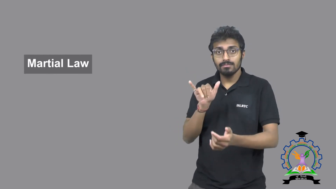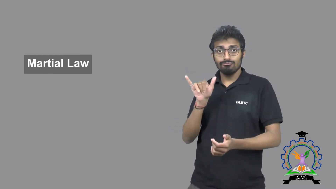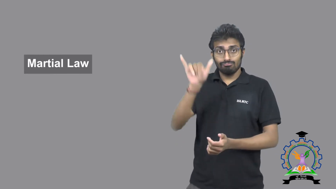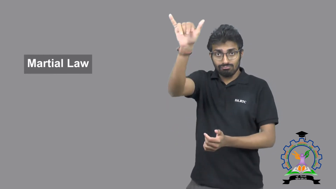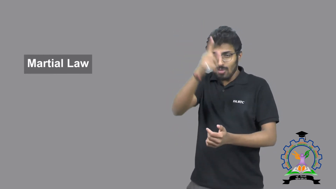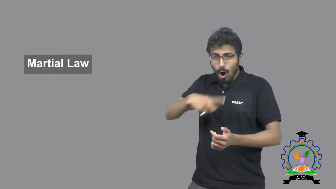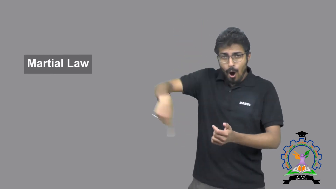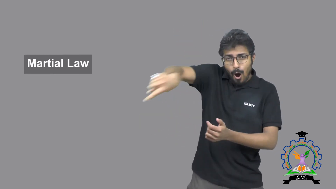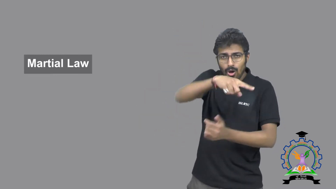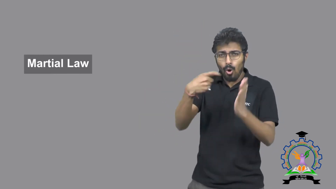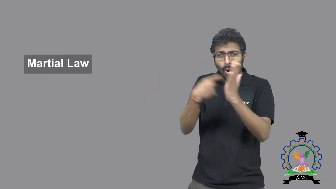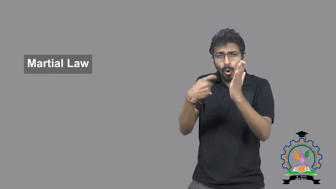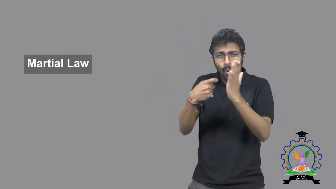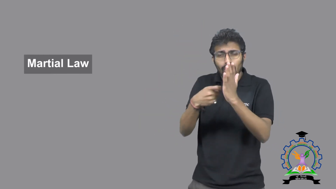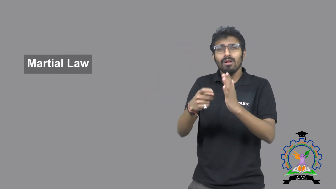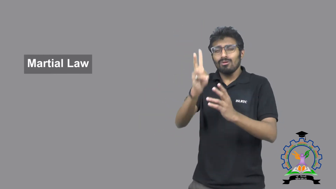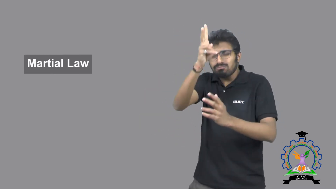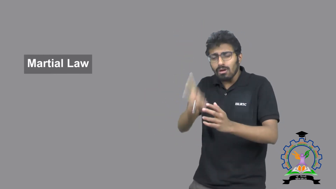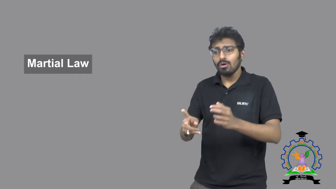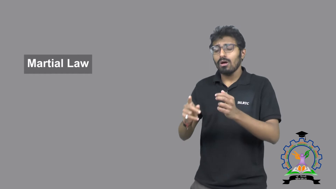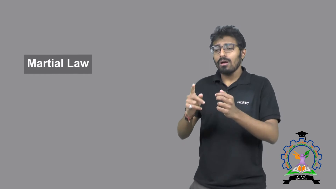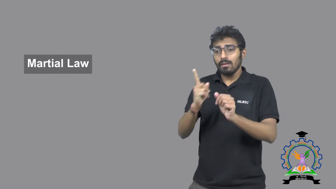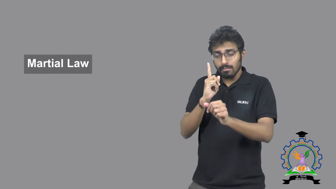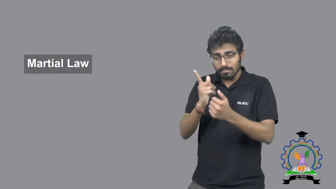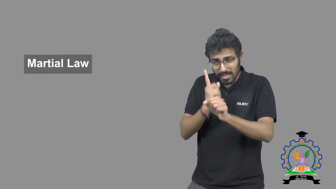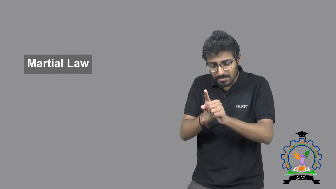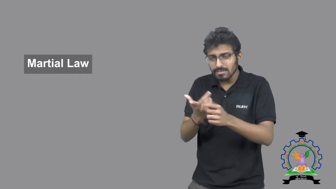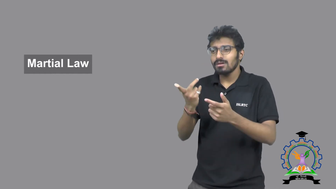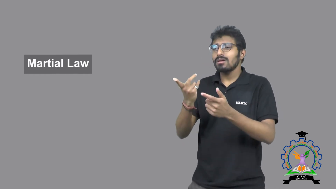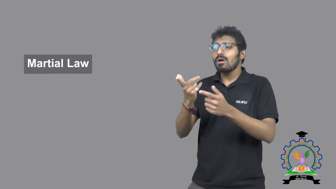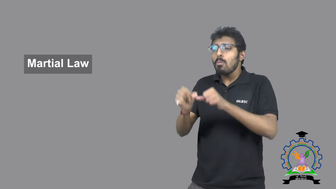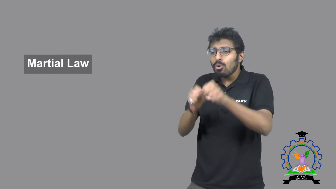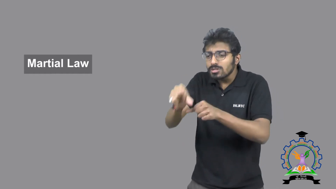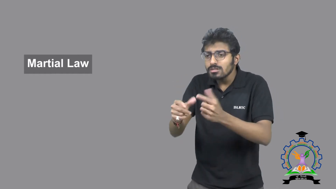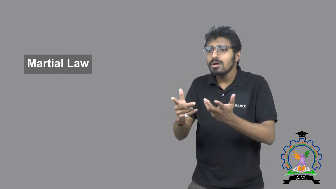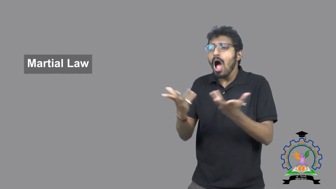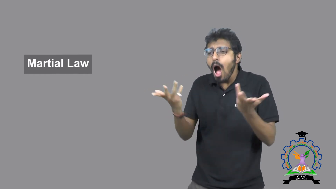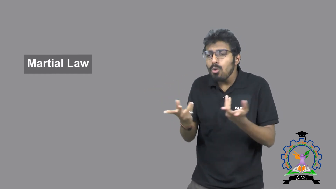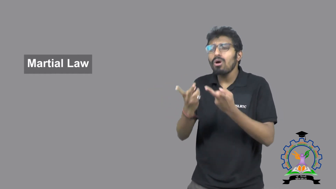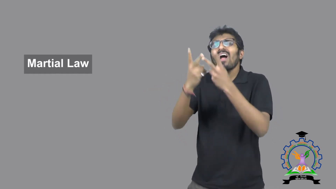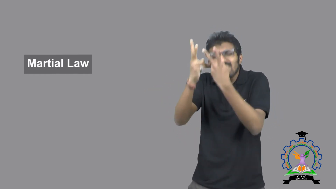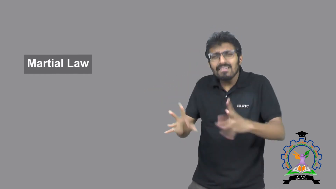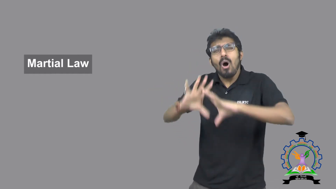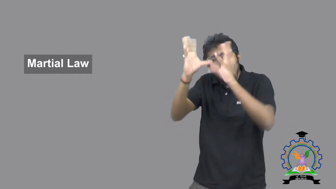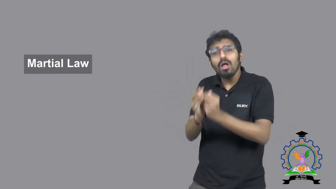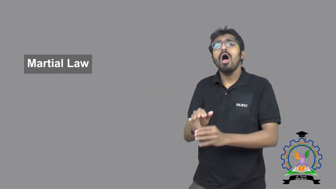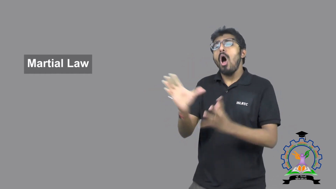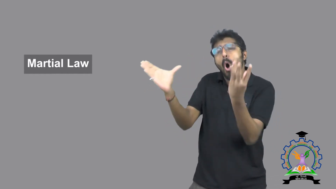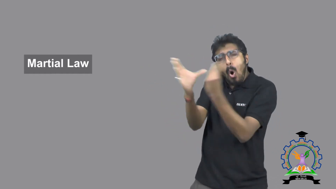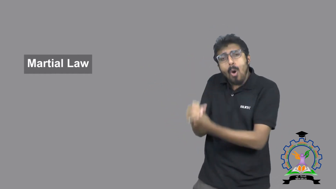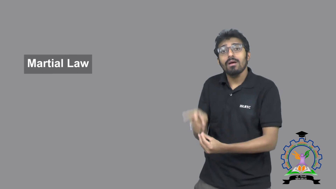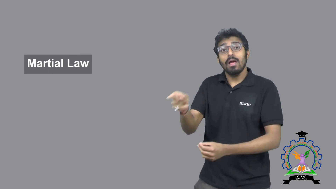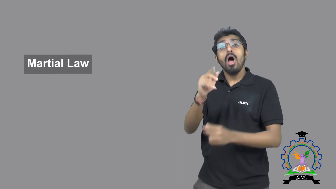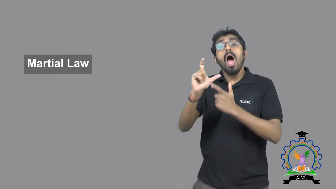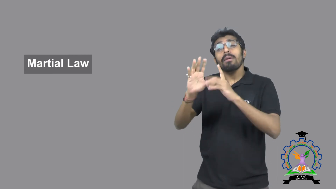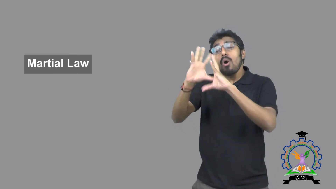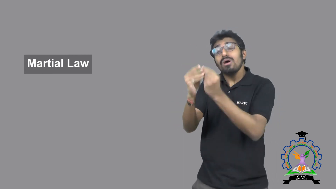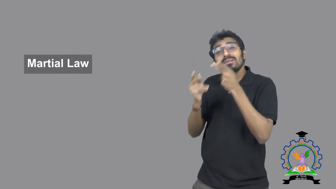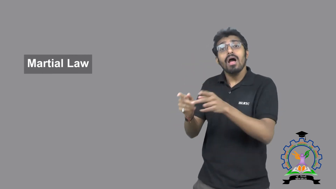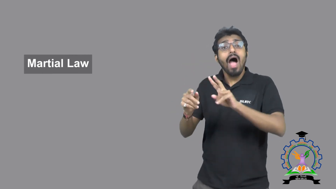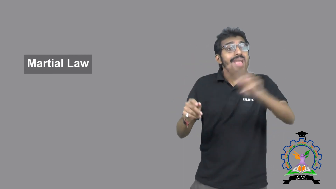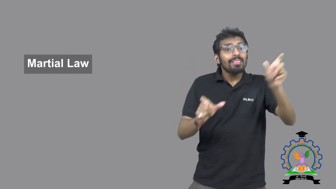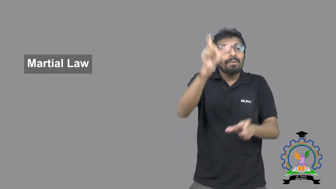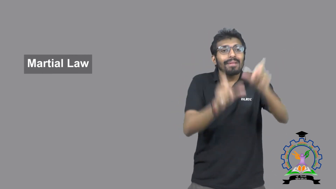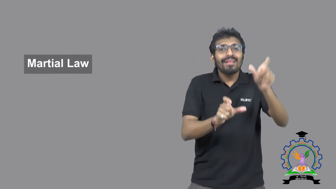Martial Law